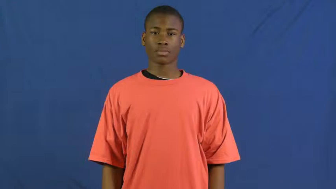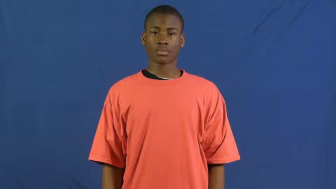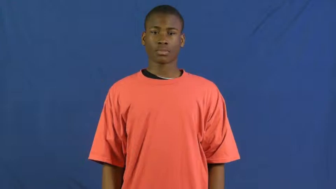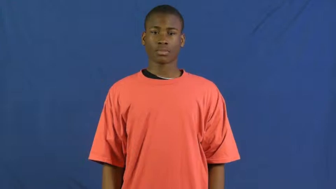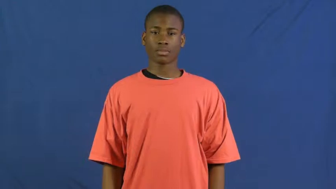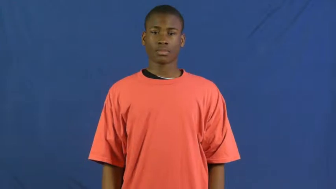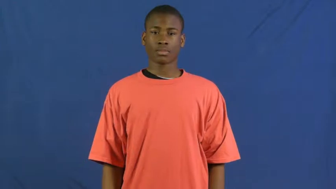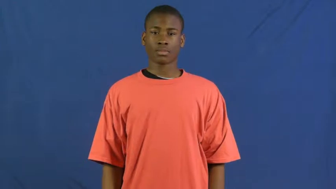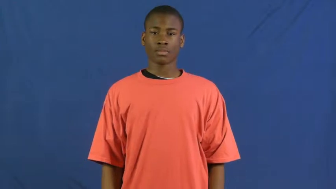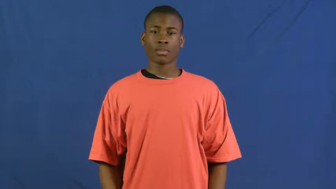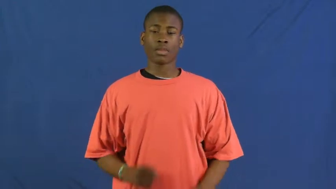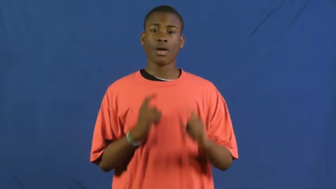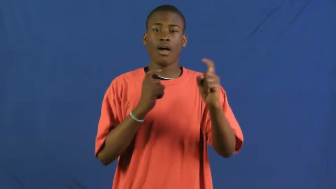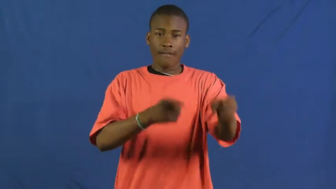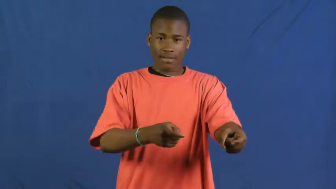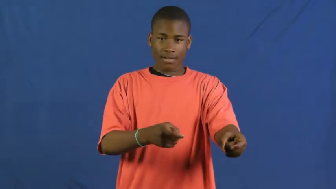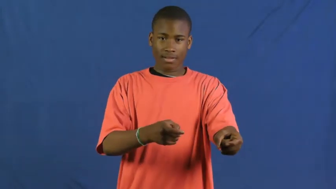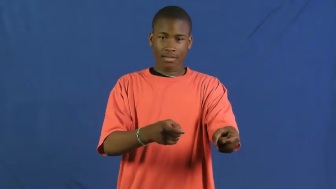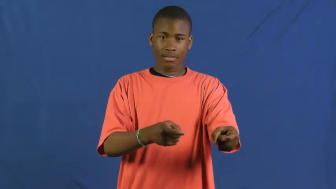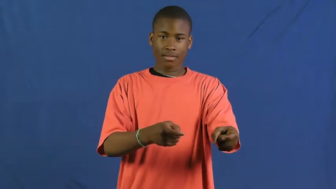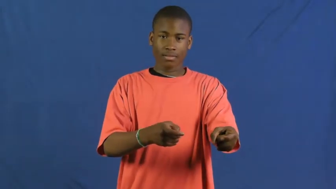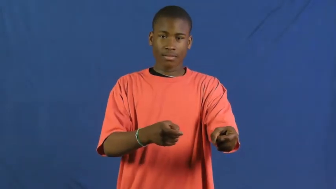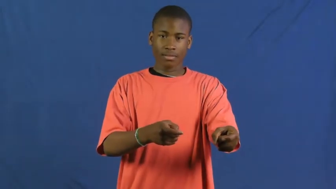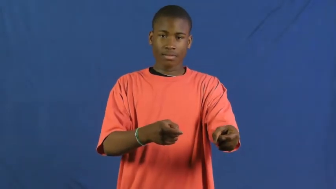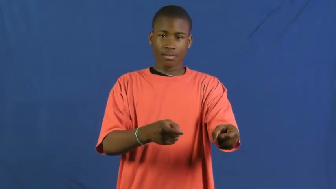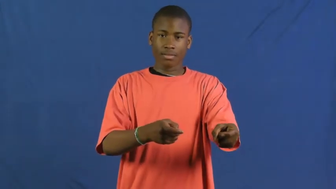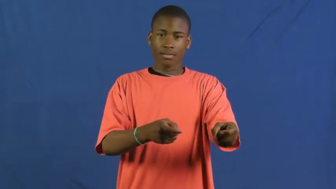reward